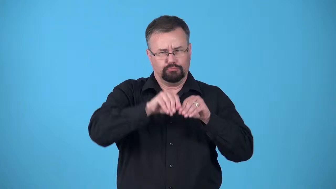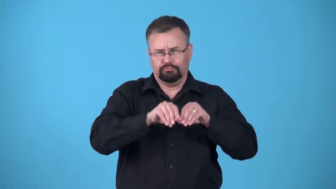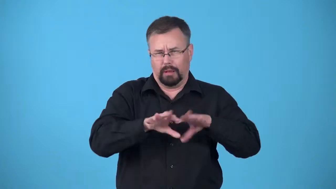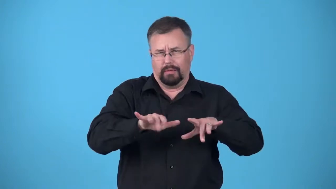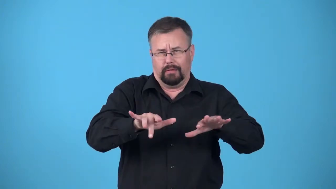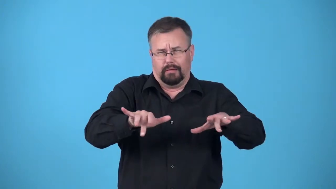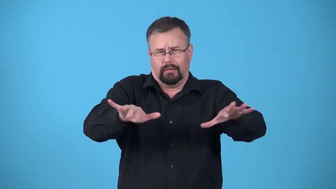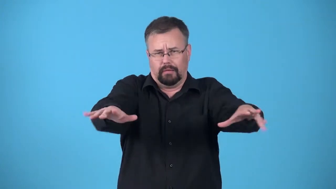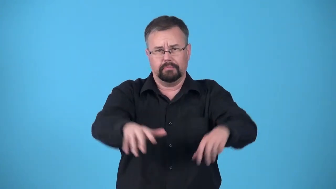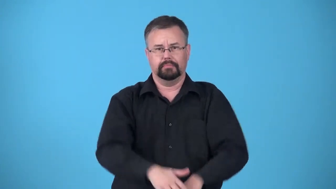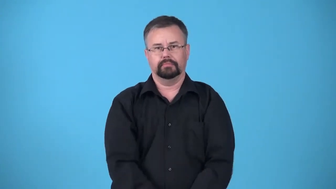contagious-spread